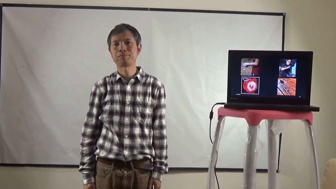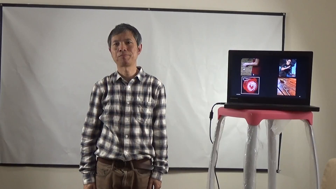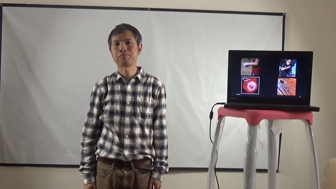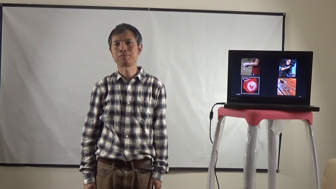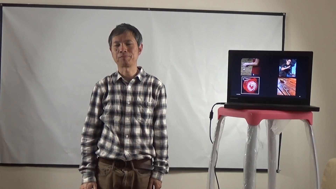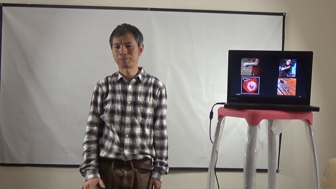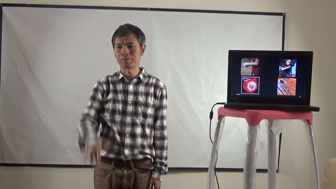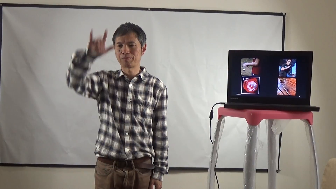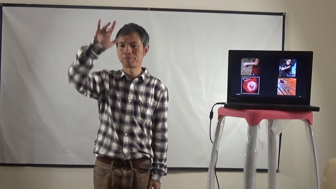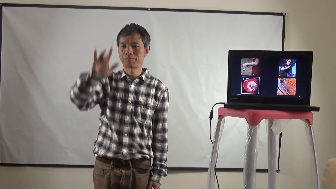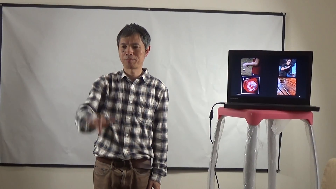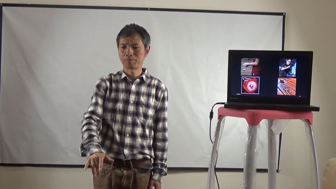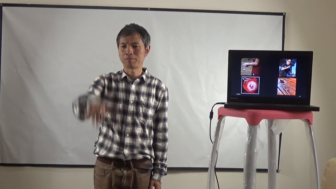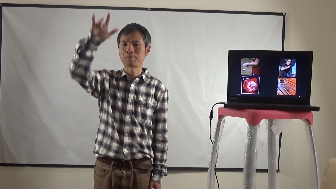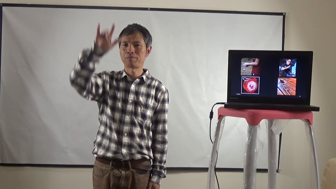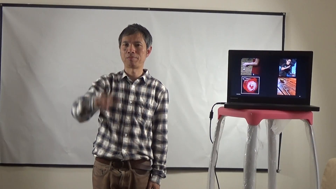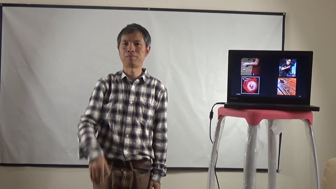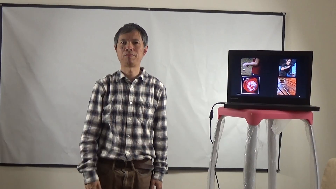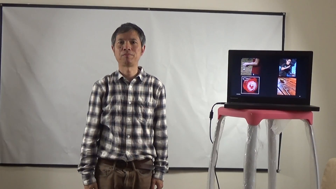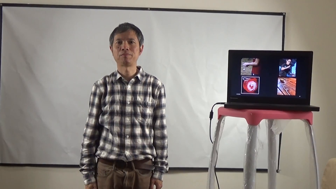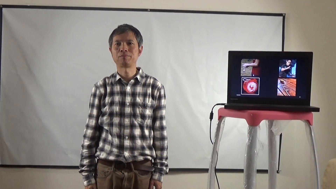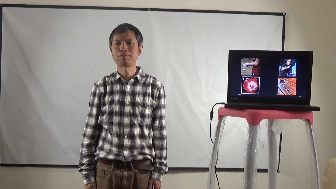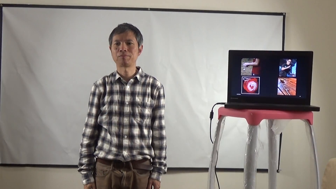yoyo